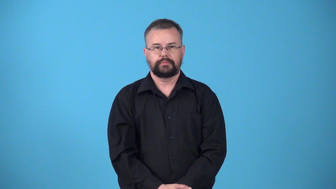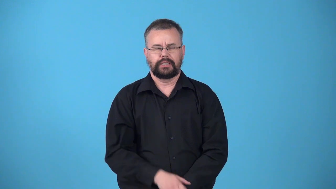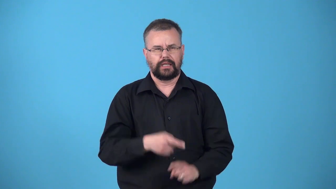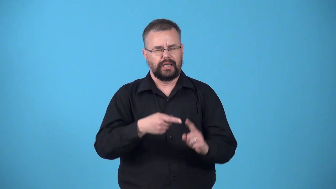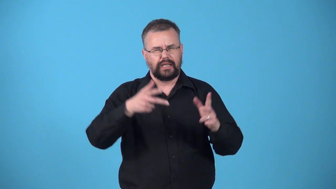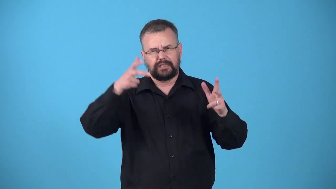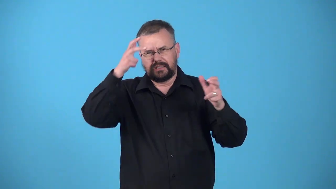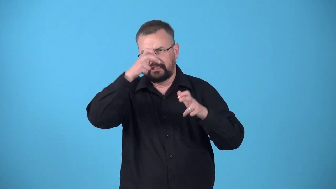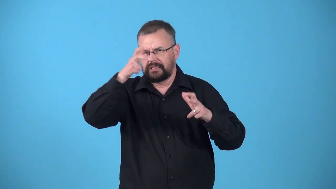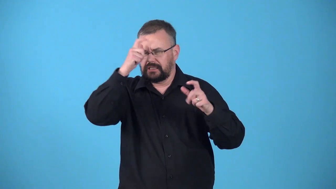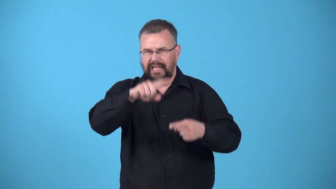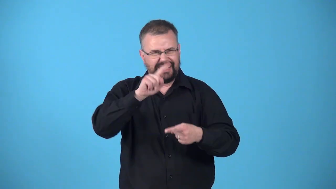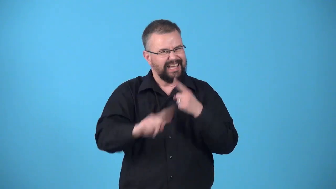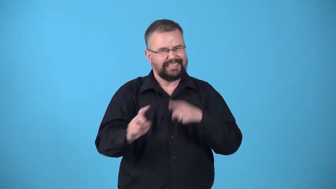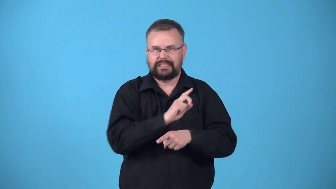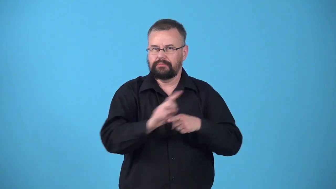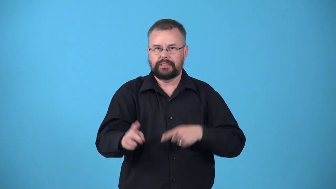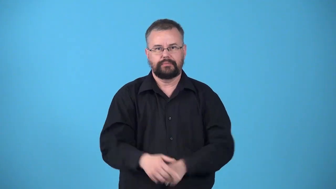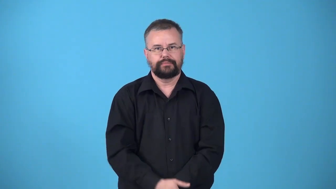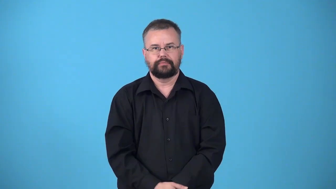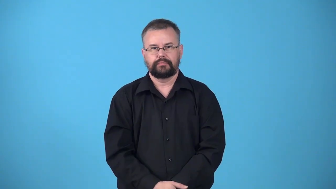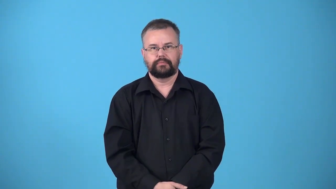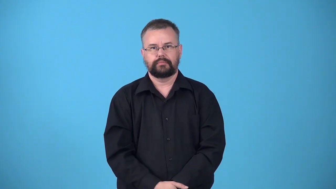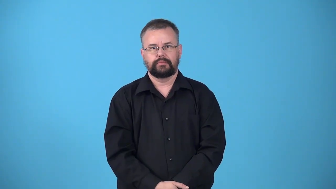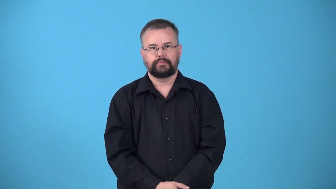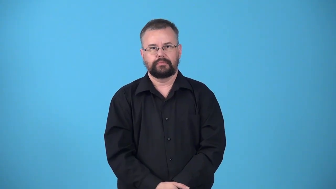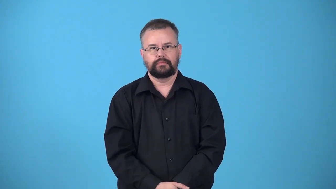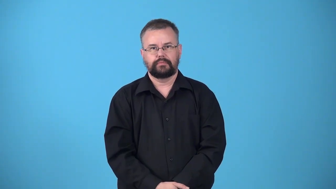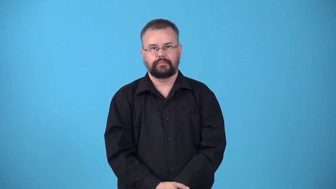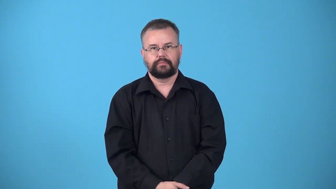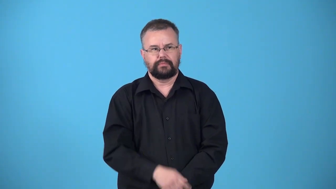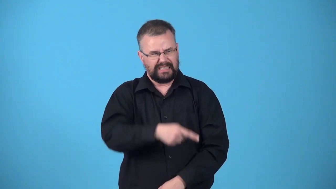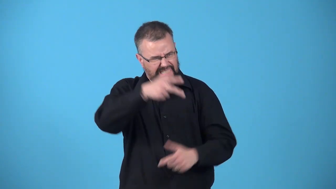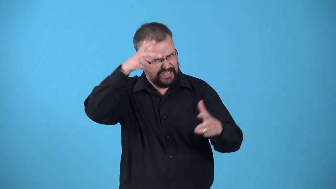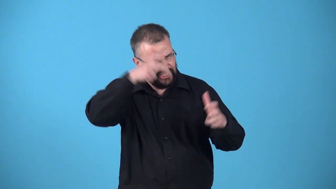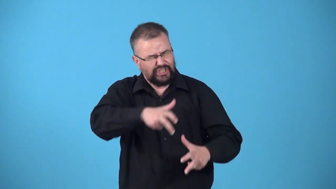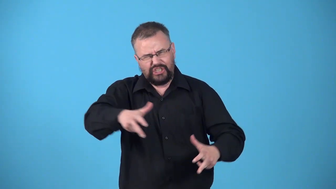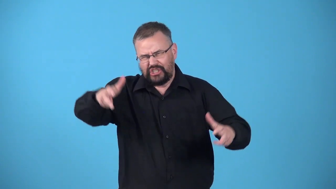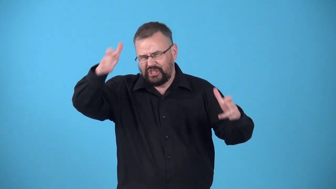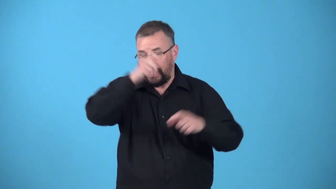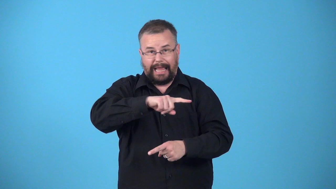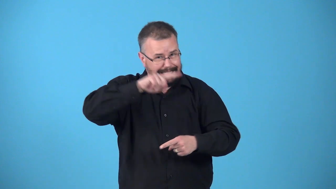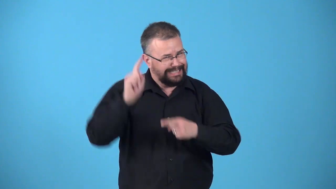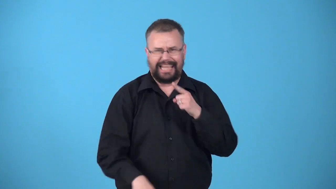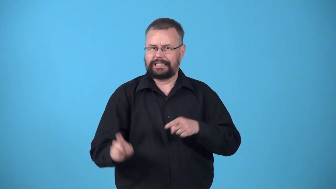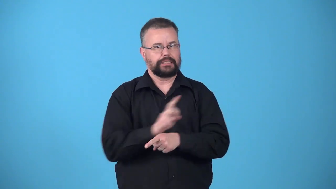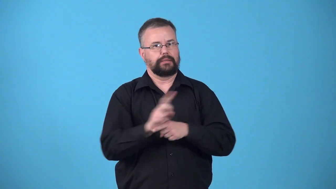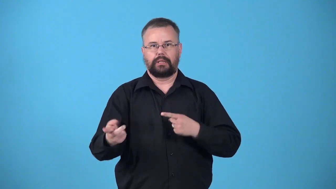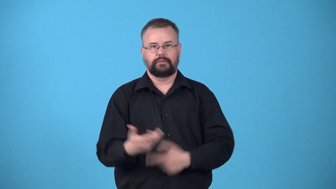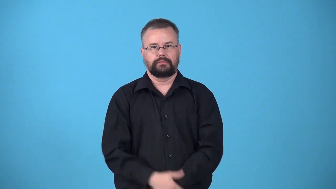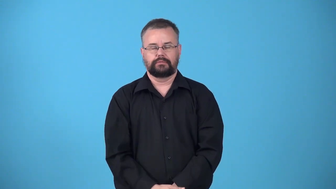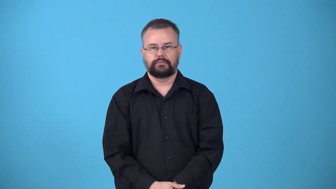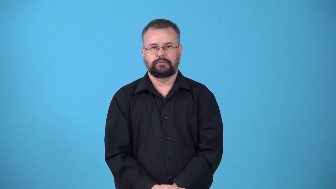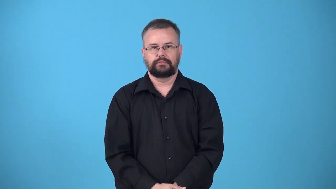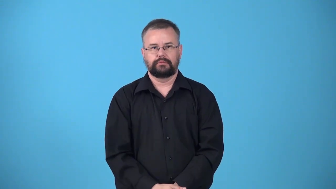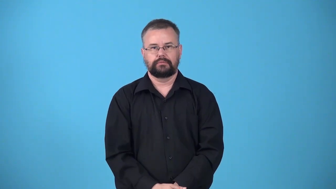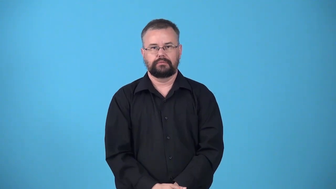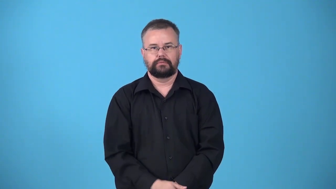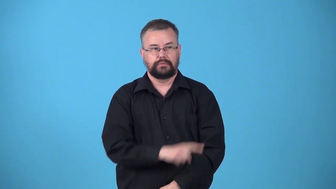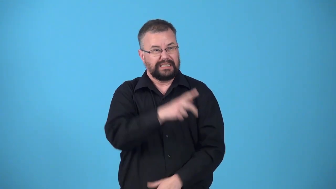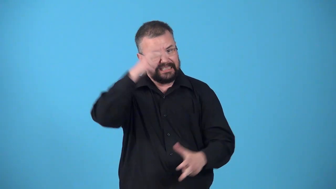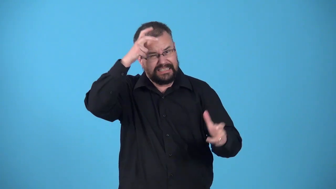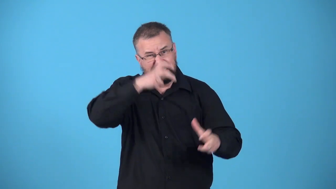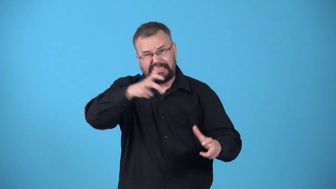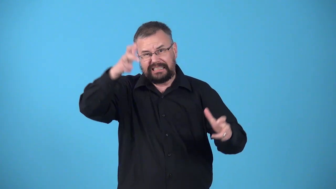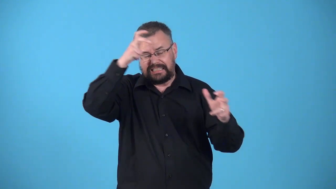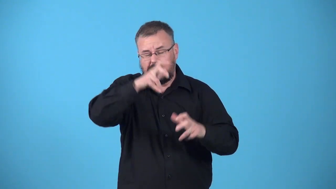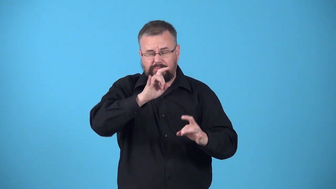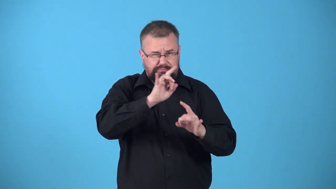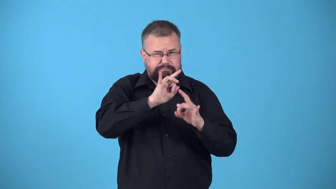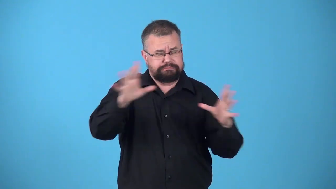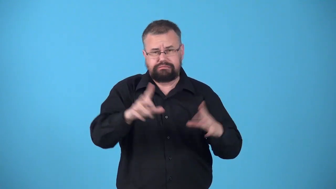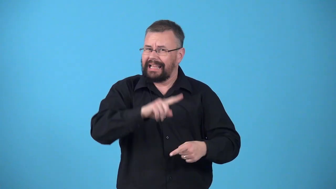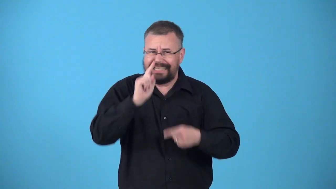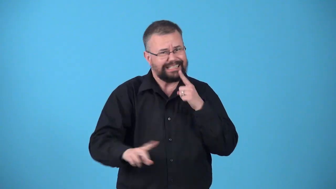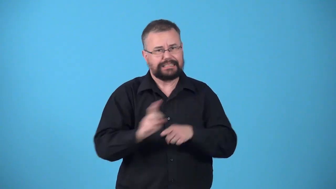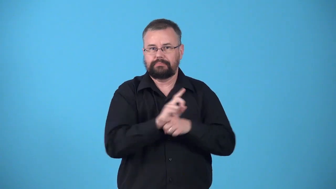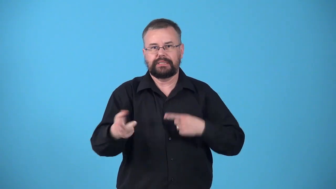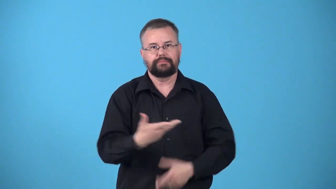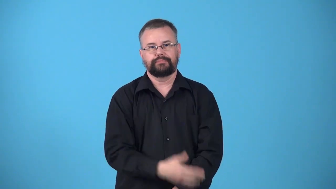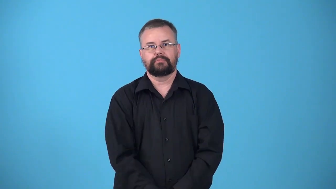unruly,unrulier,unruliest